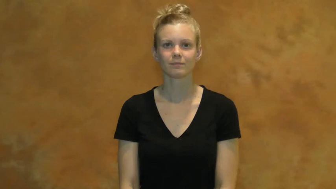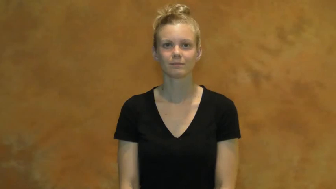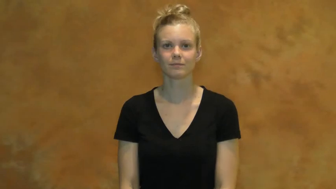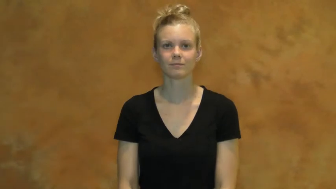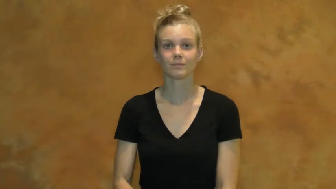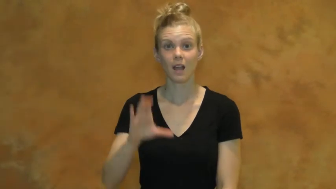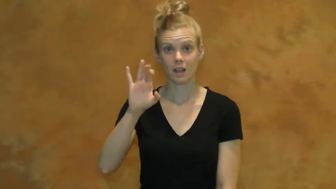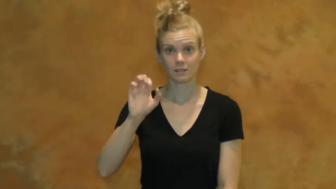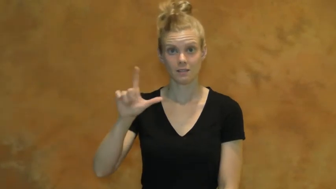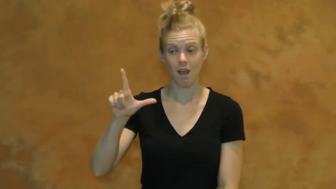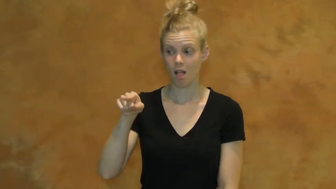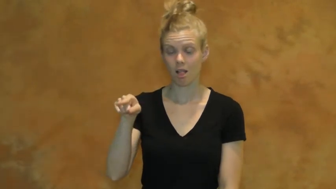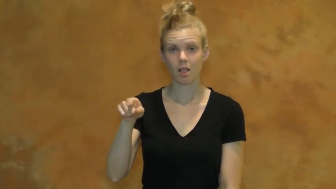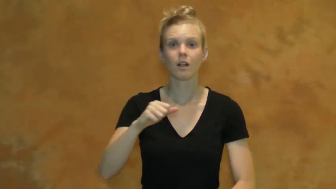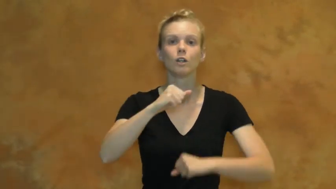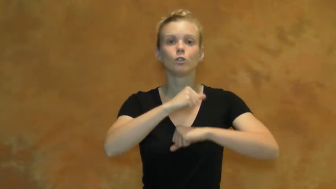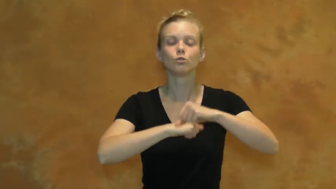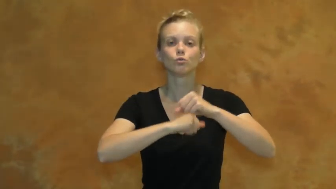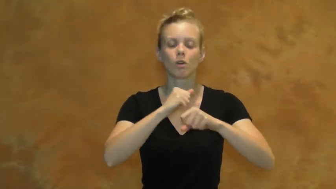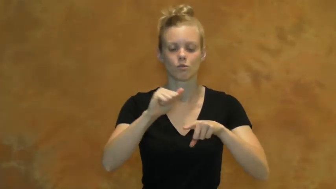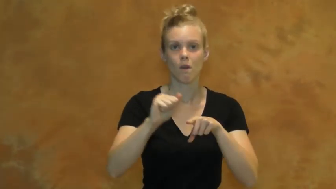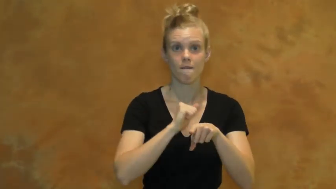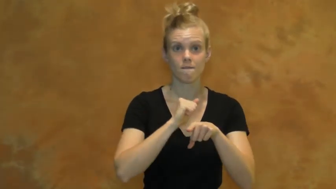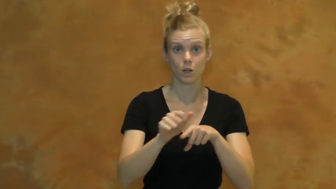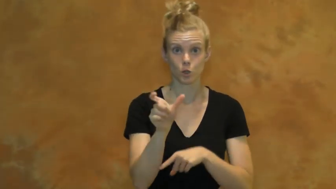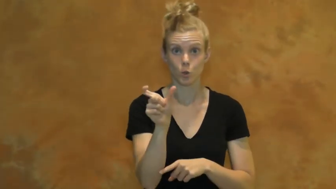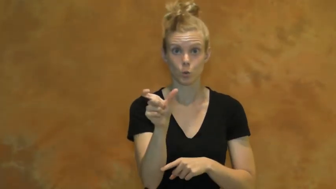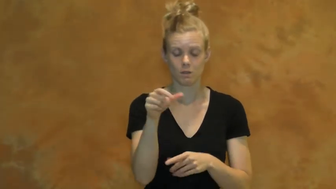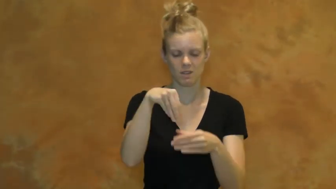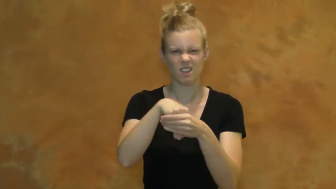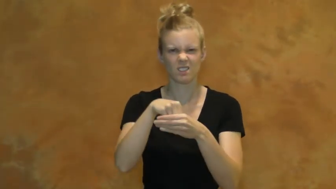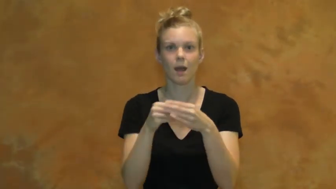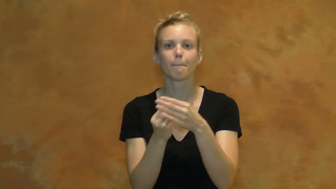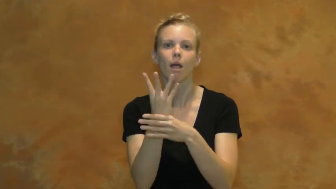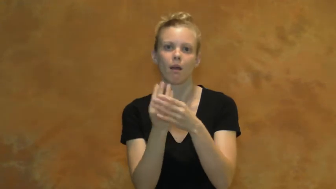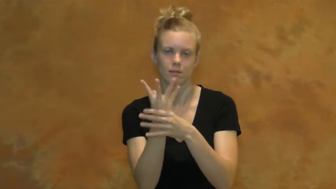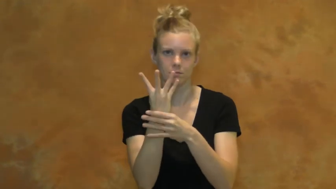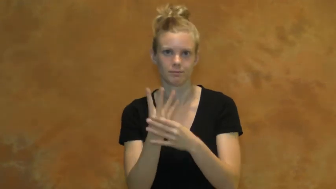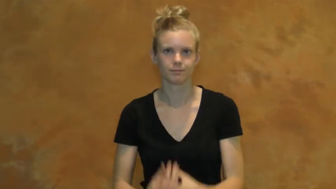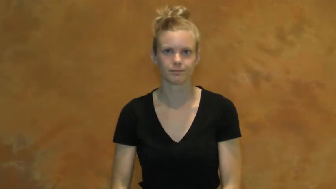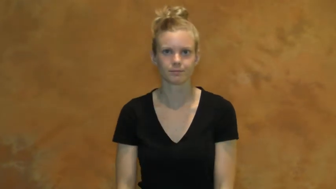plant cell